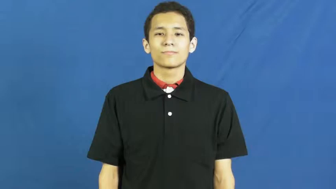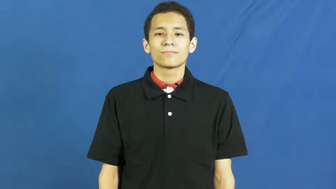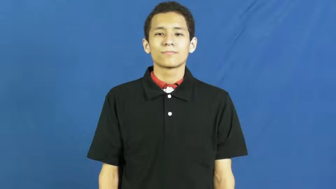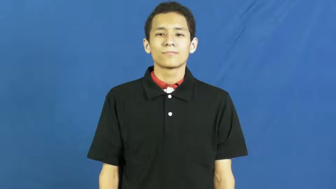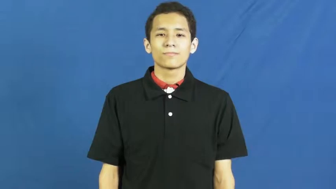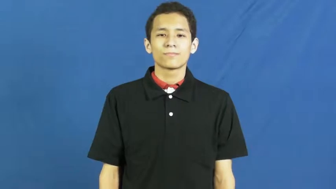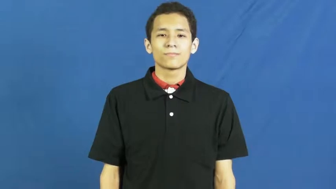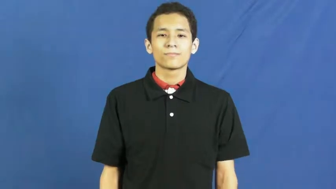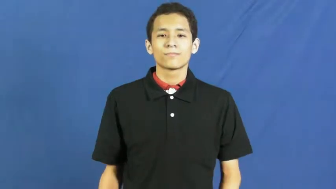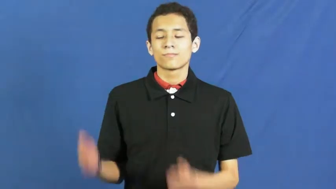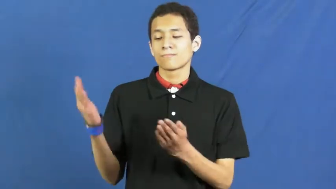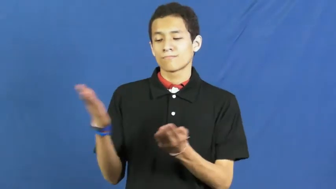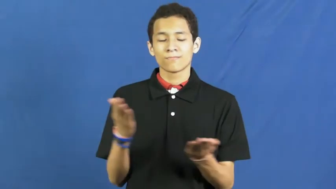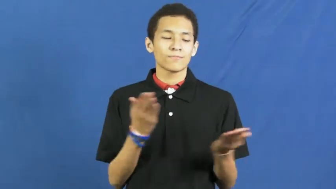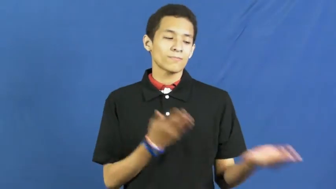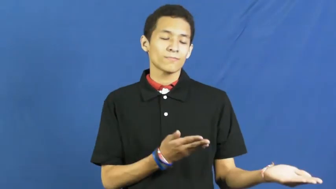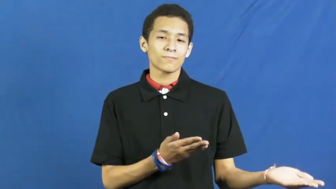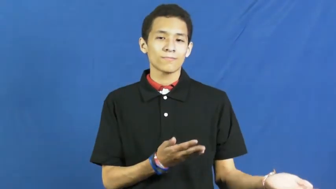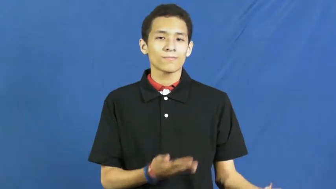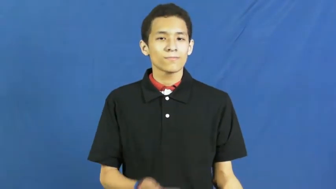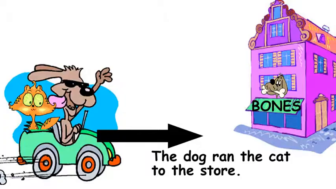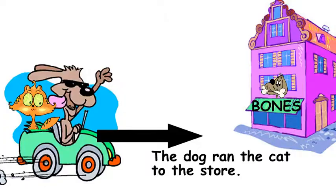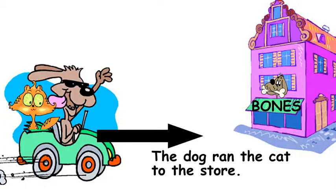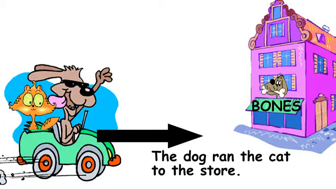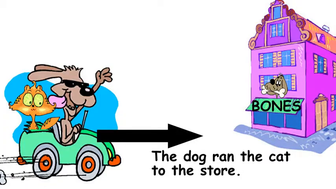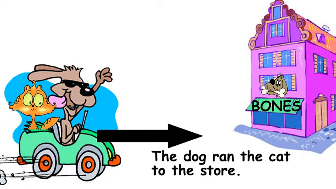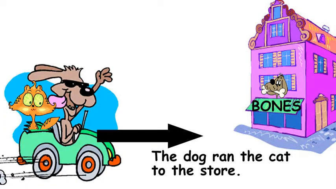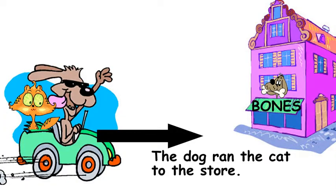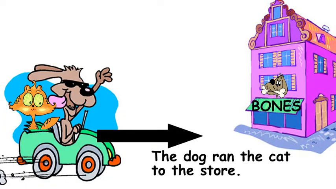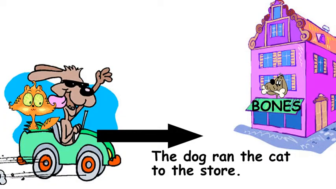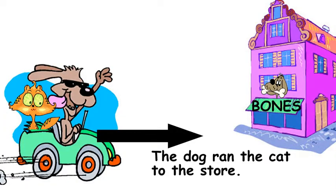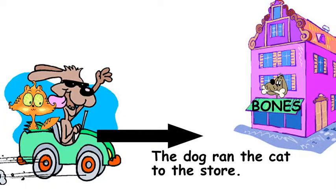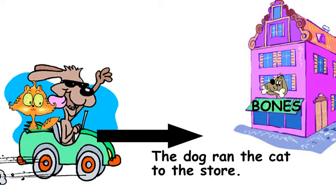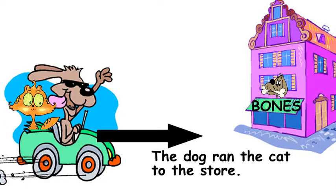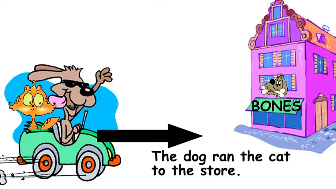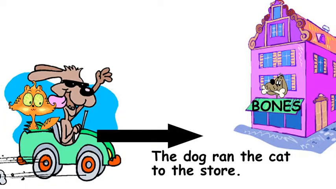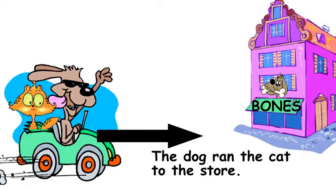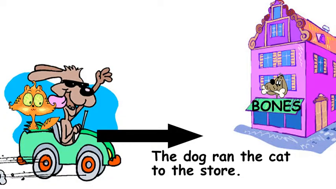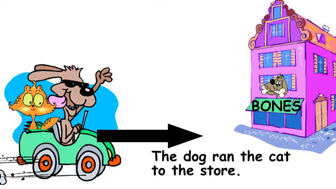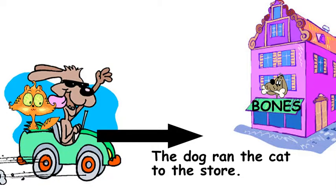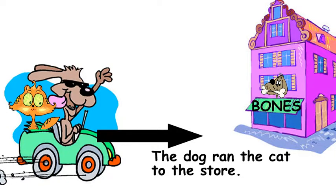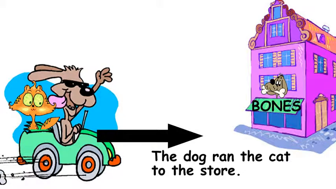run,take-bring